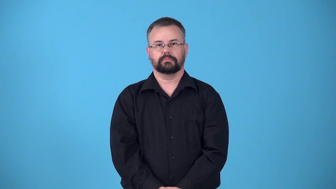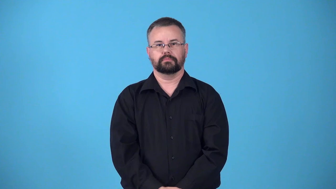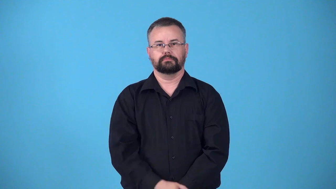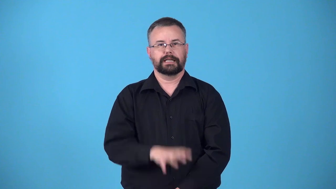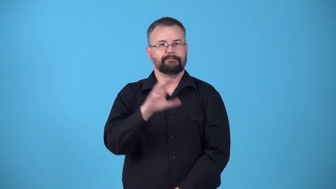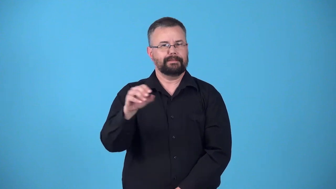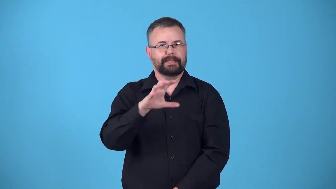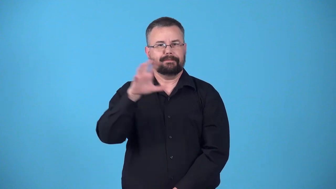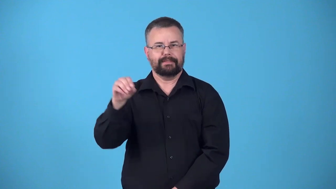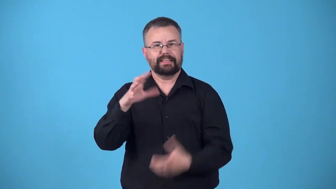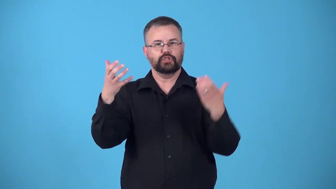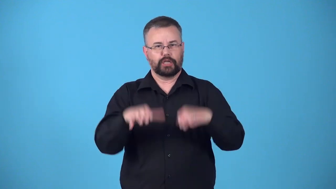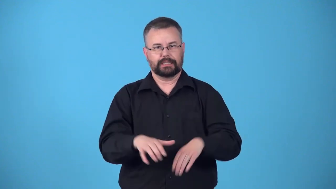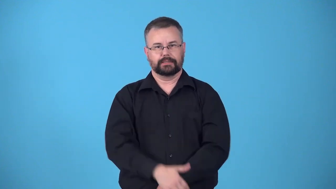even money